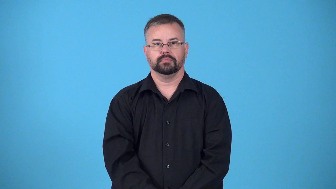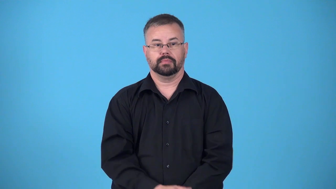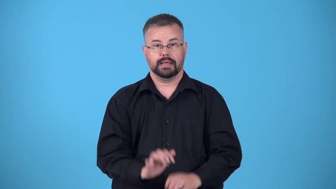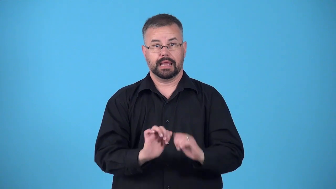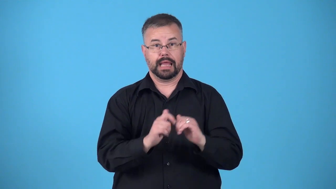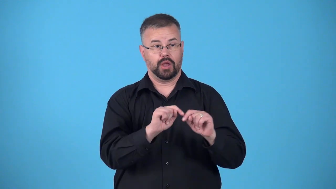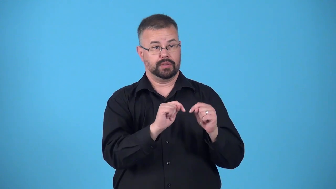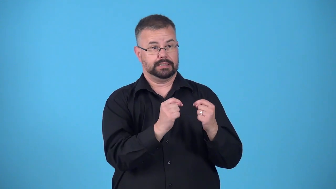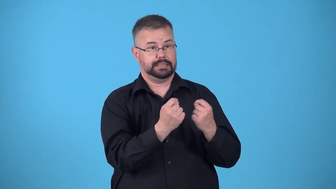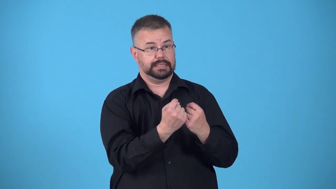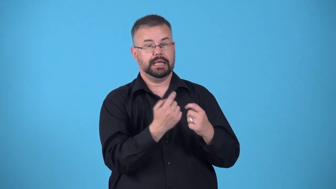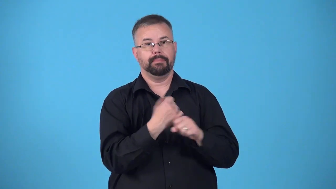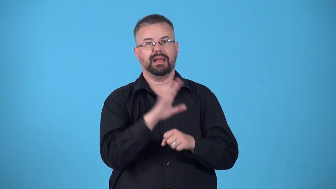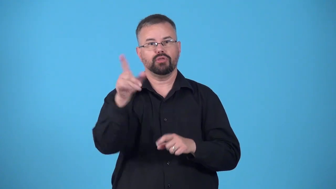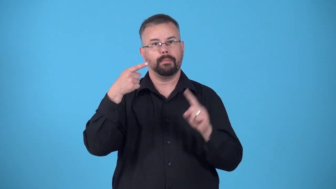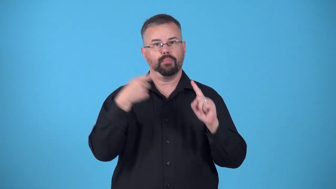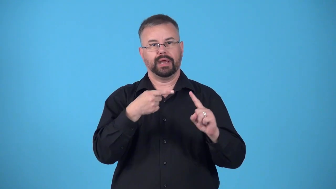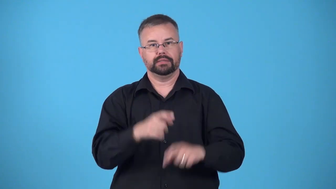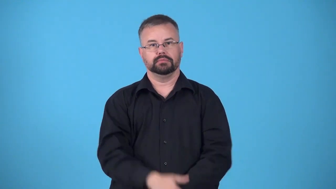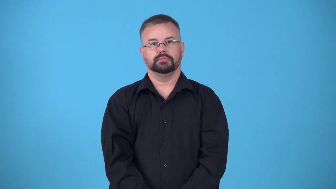score off, score by